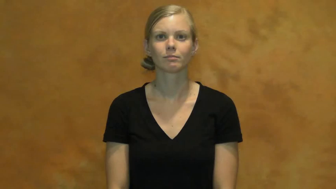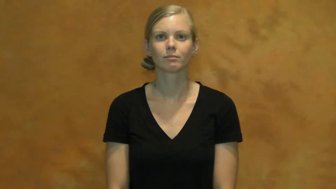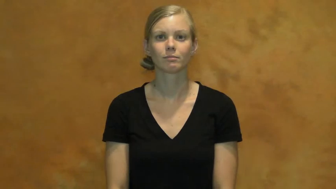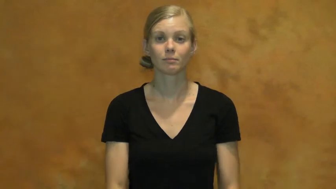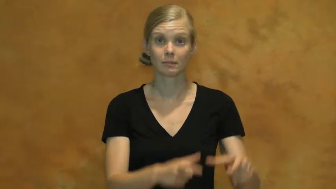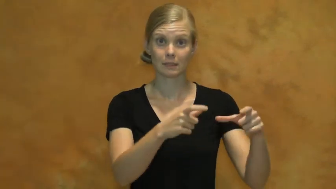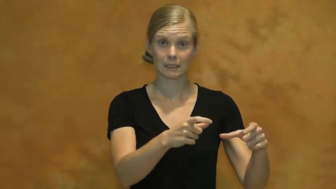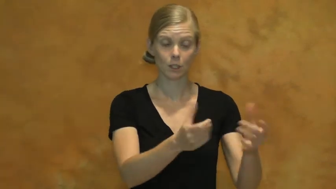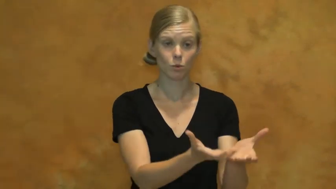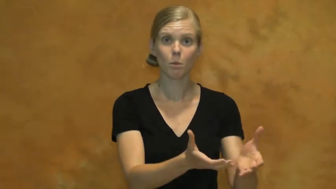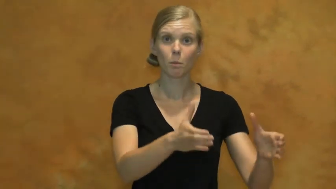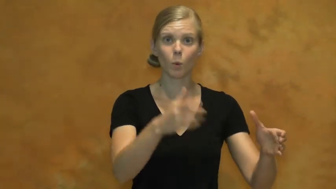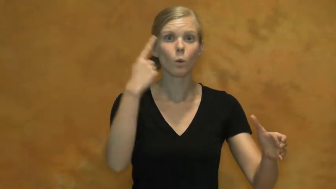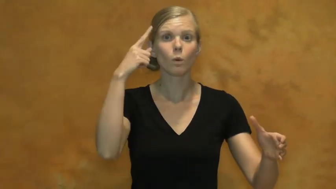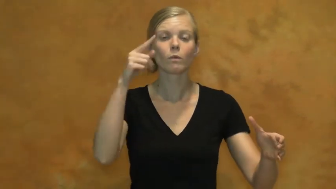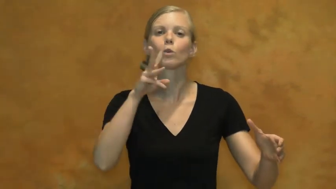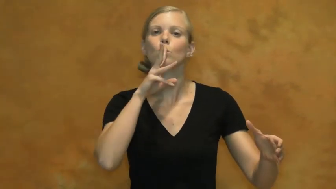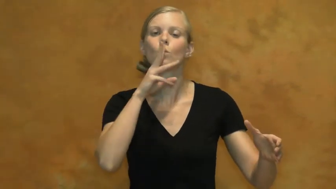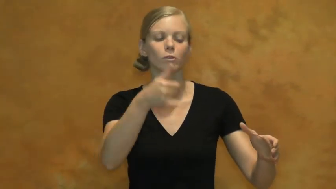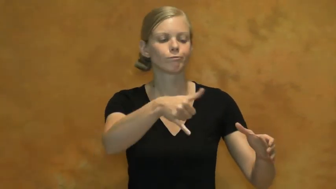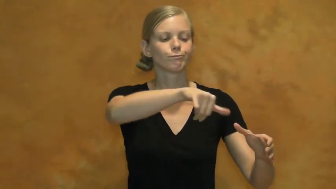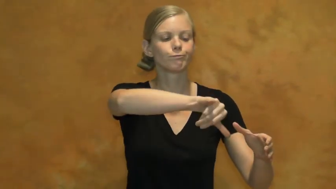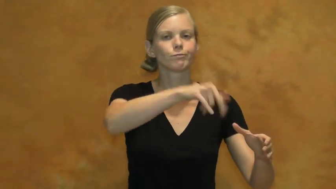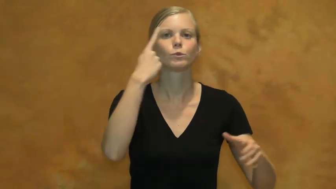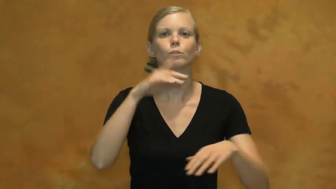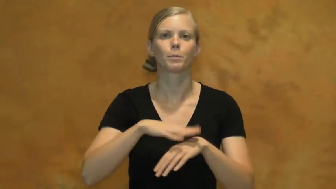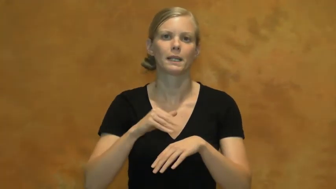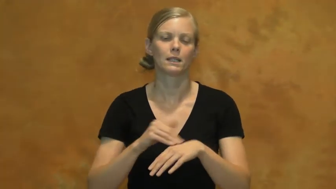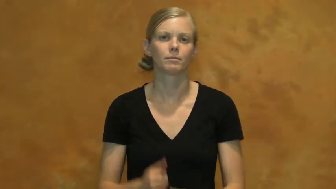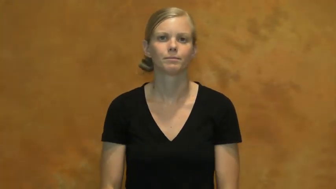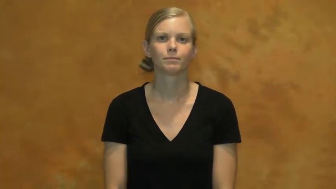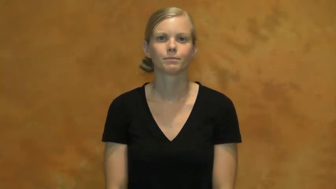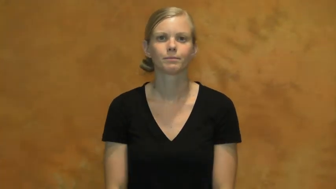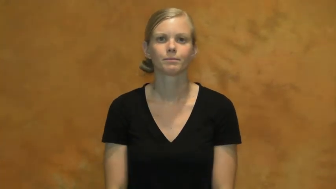pet water bowl